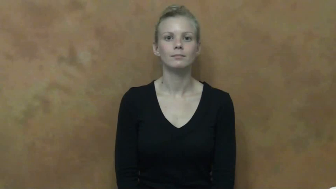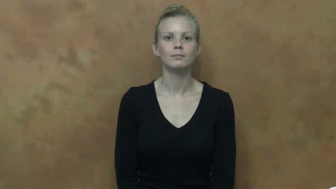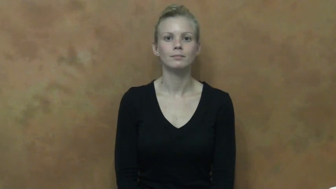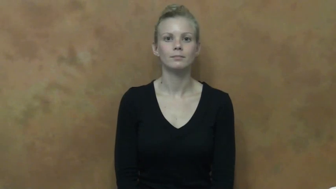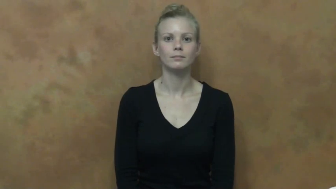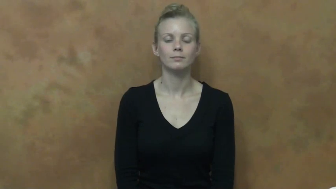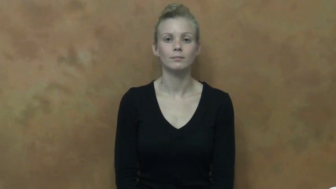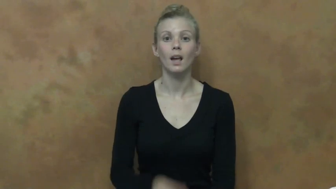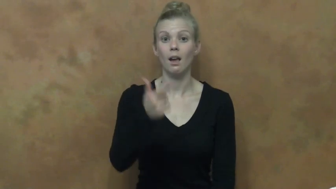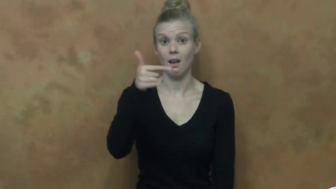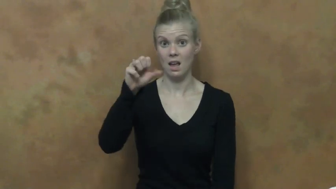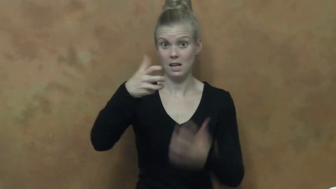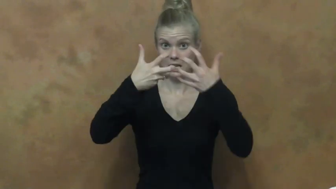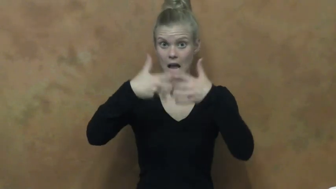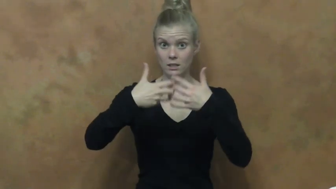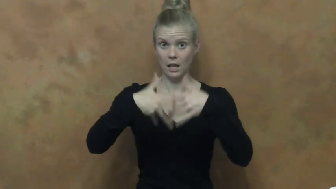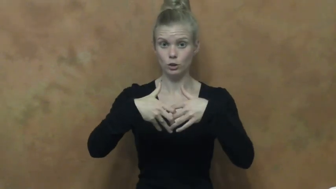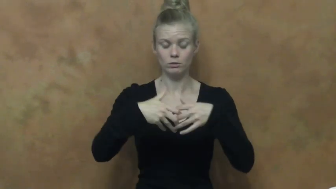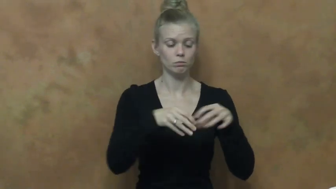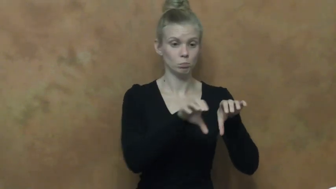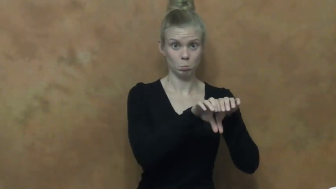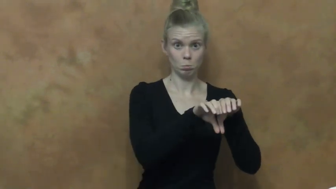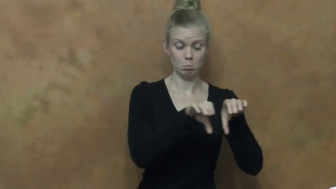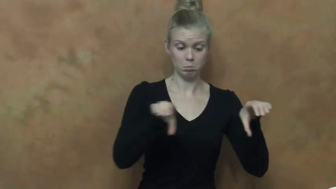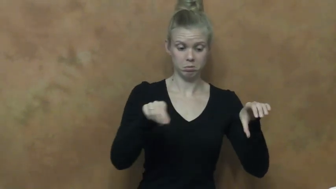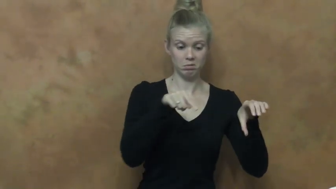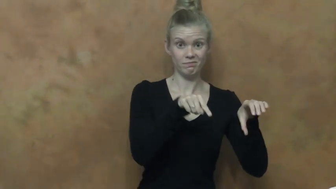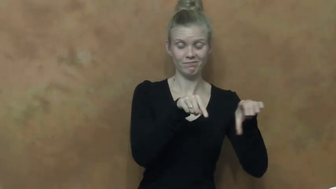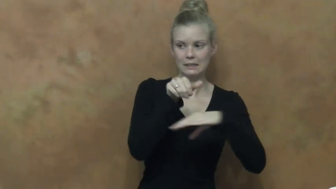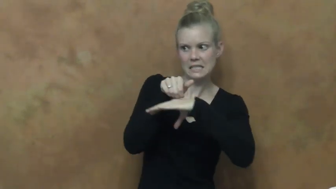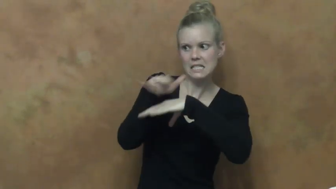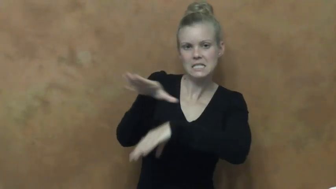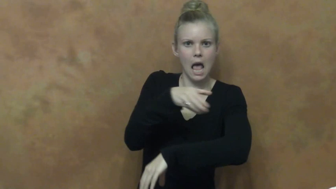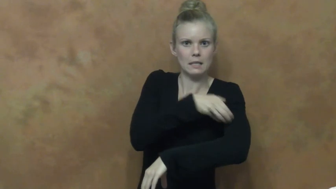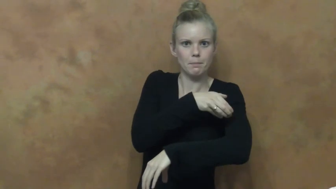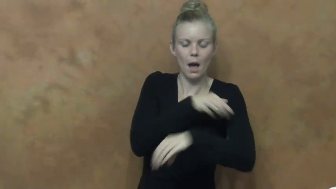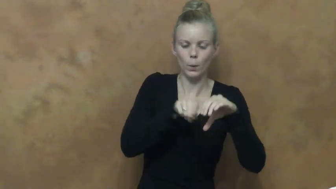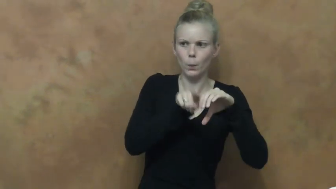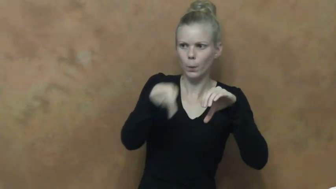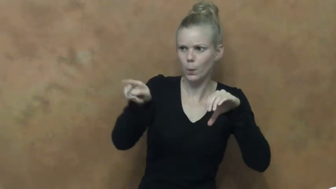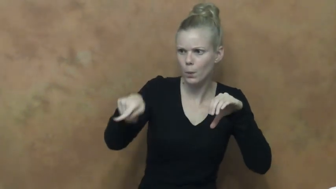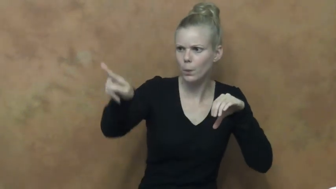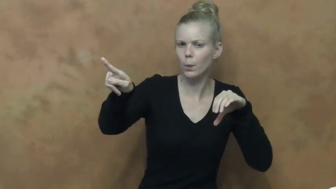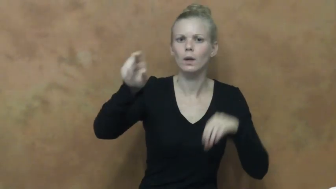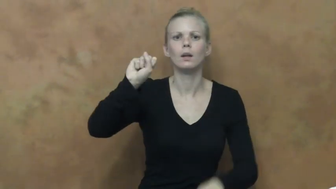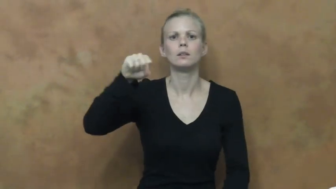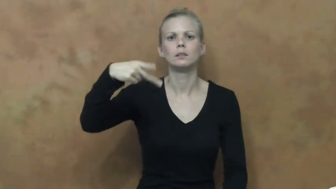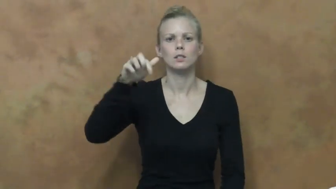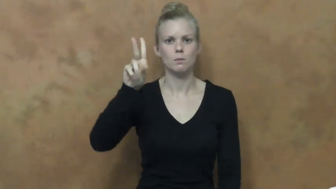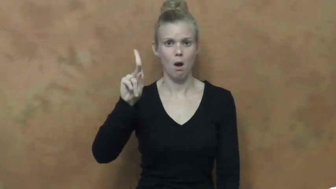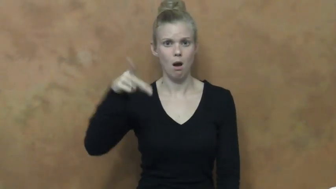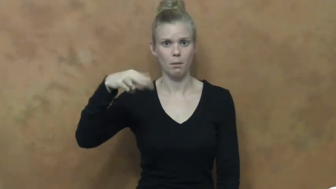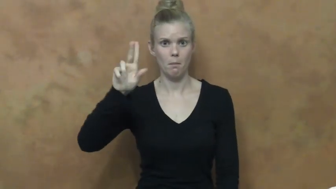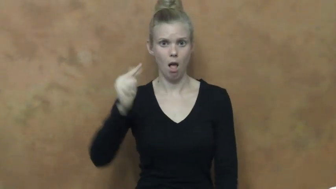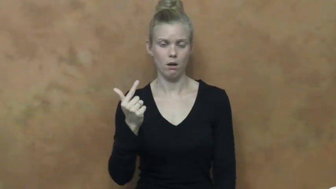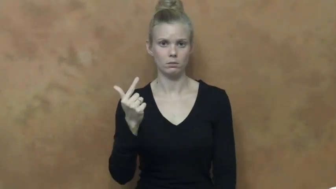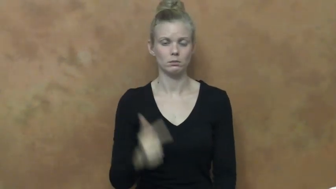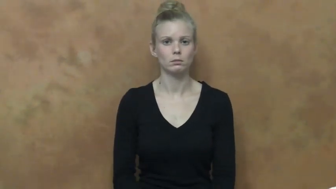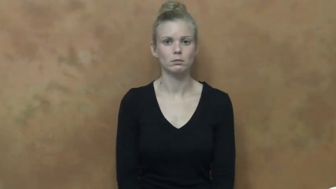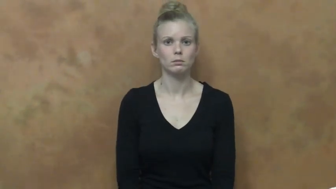coil